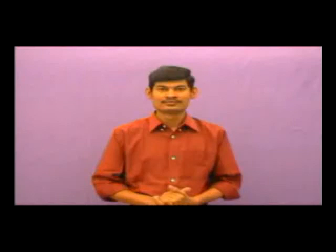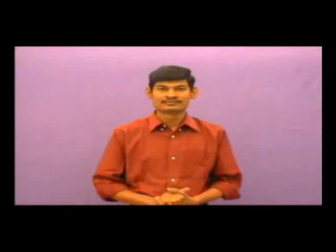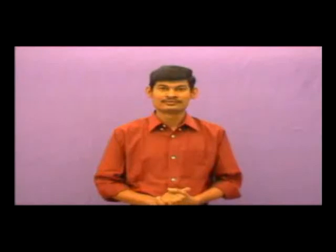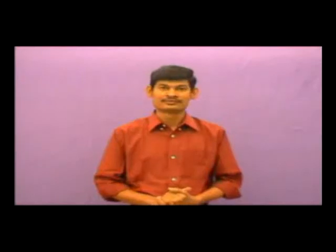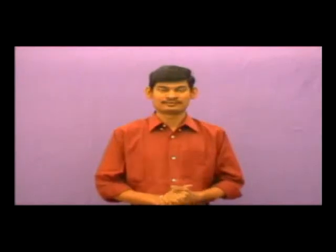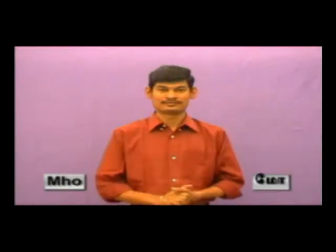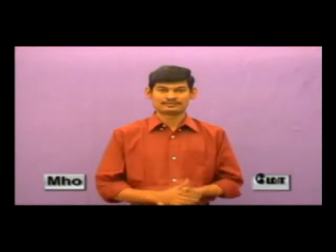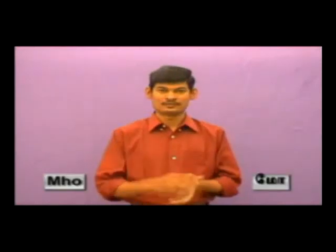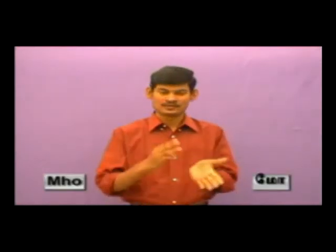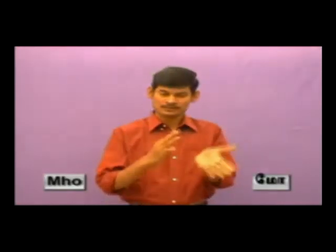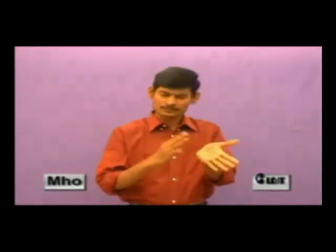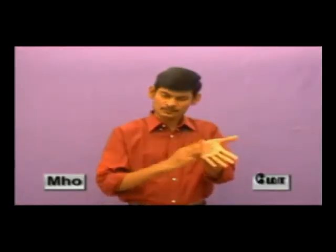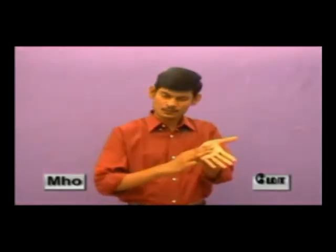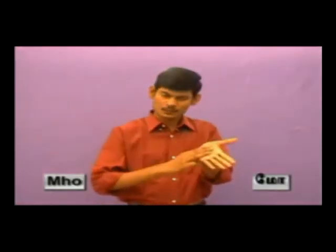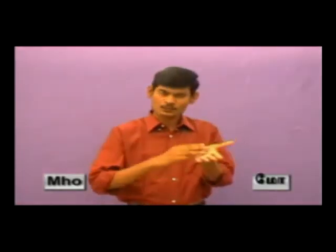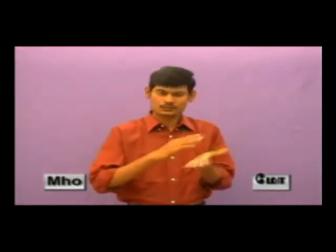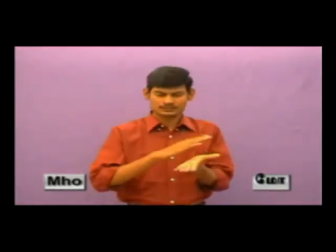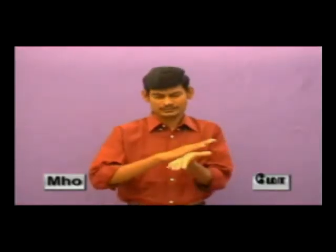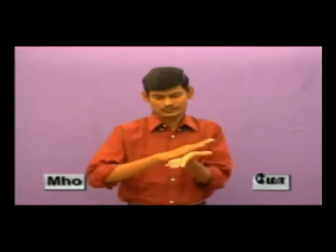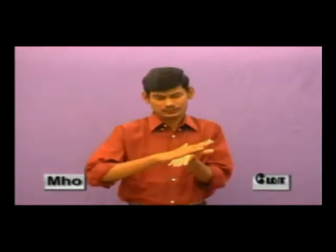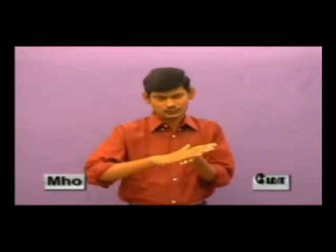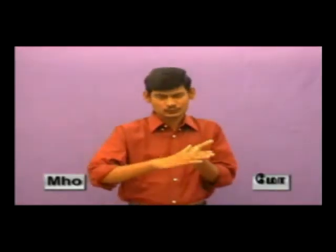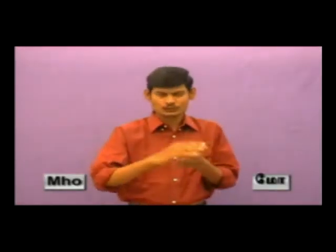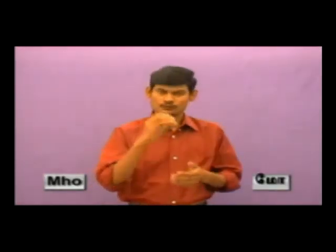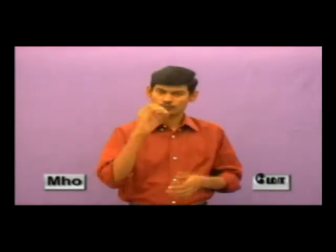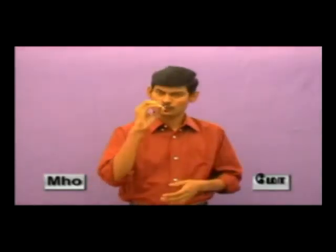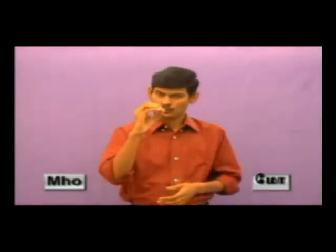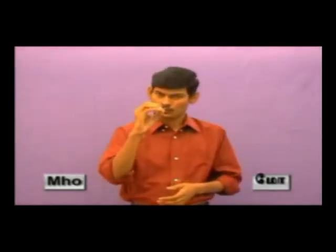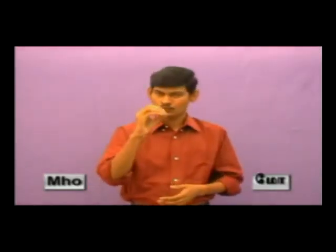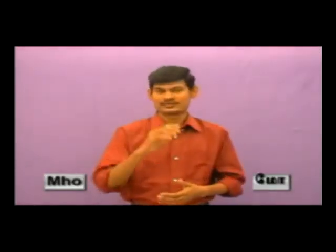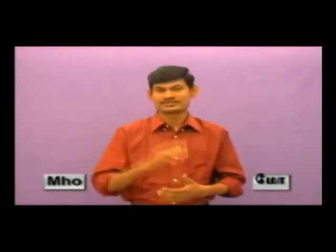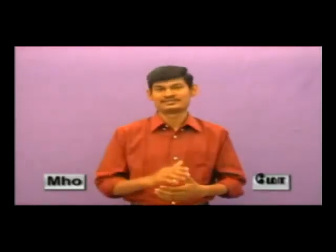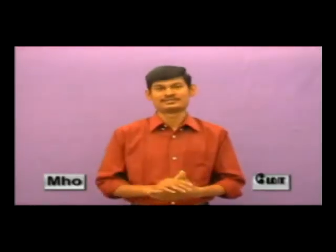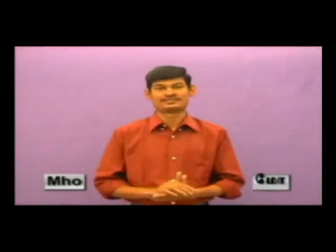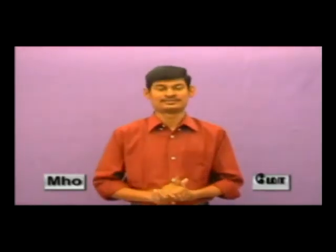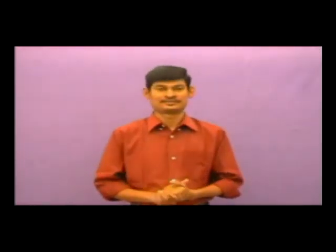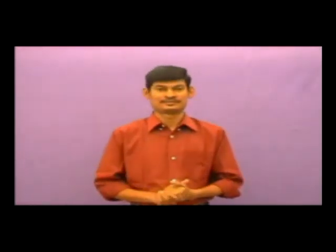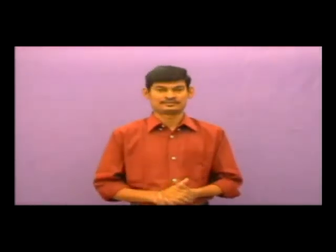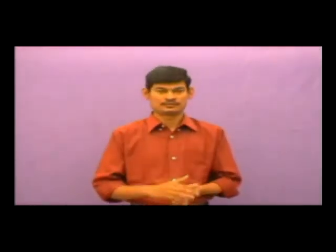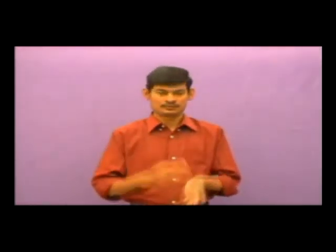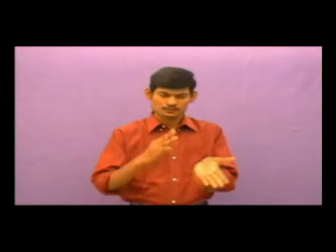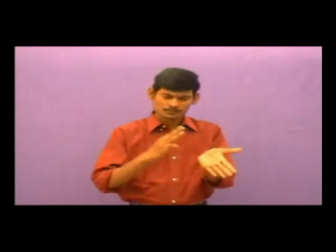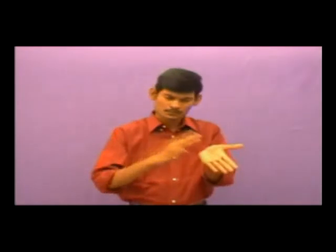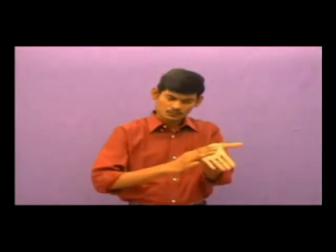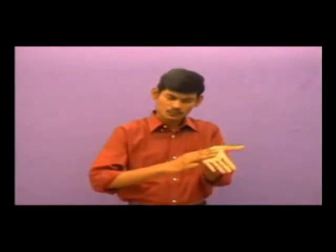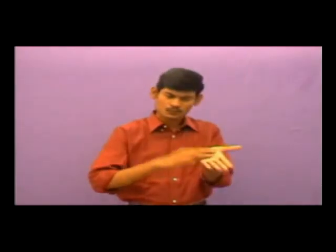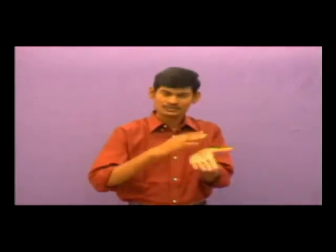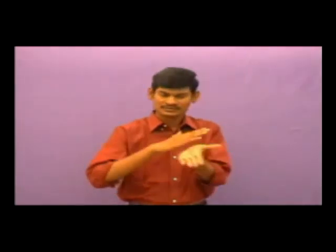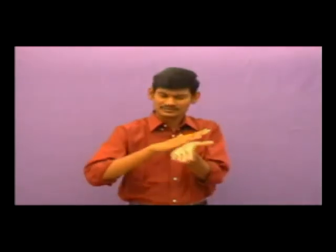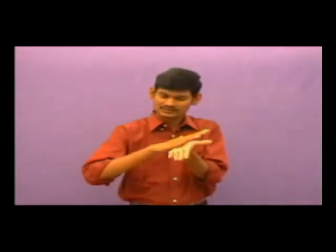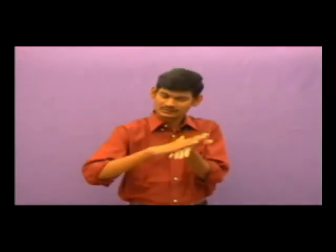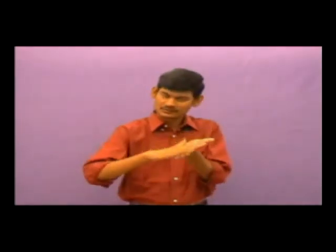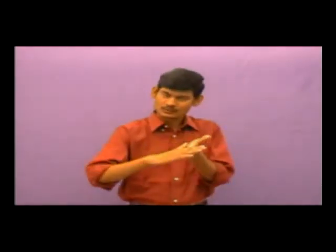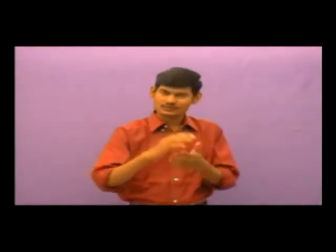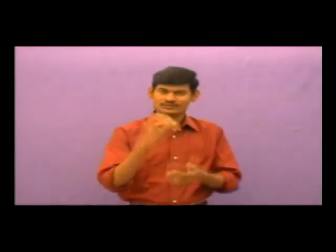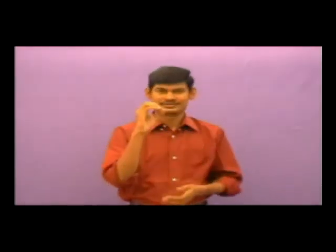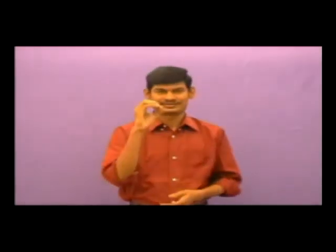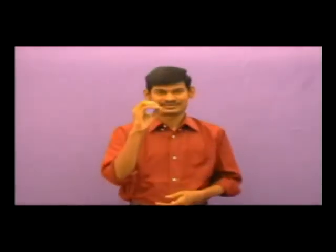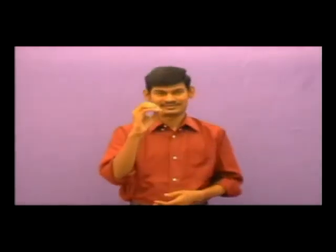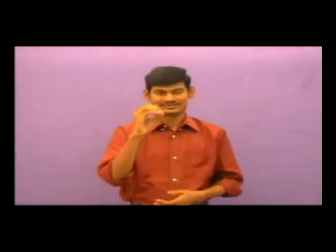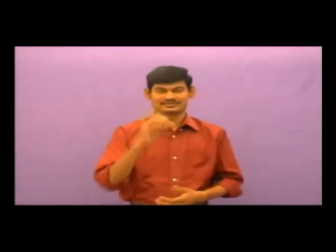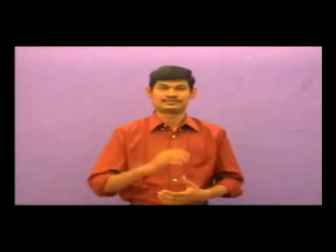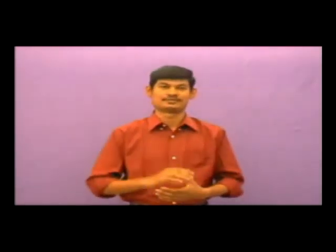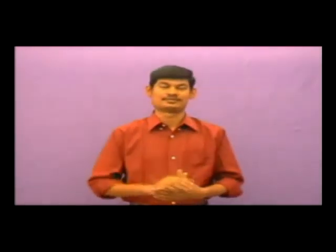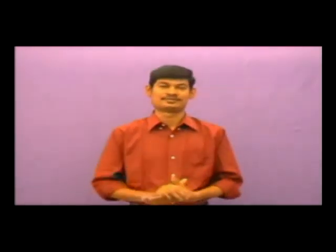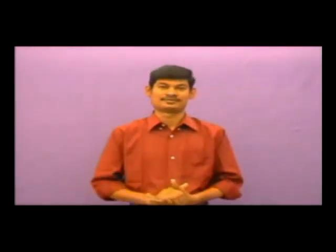Who